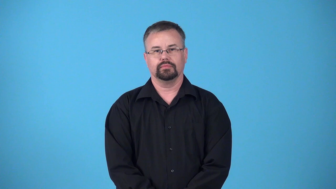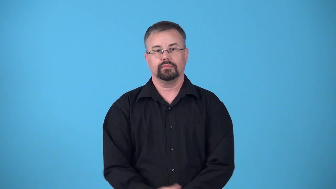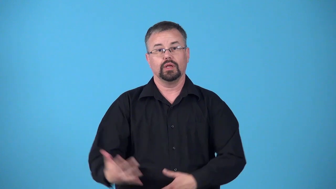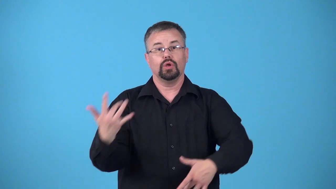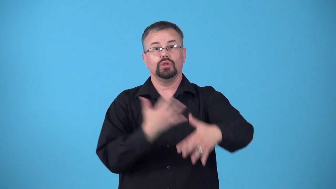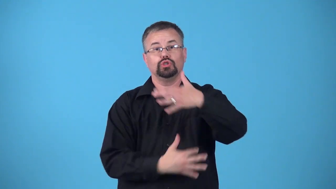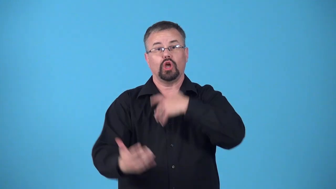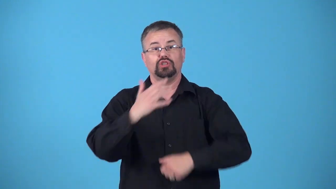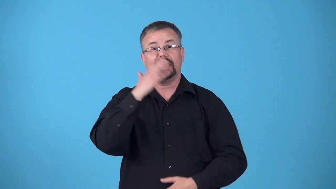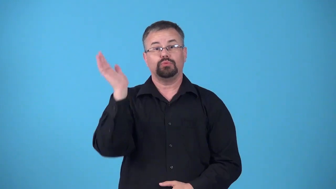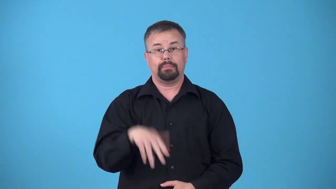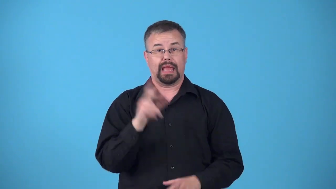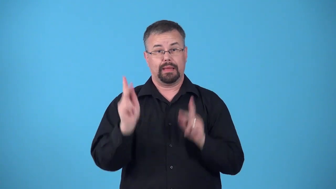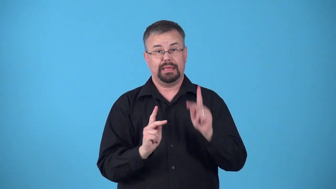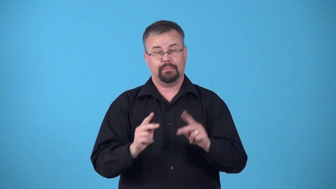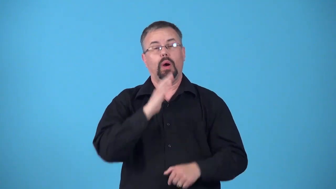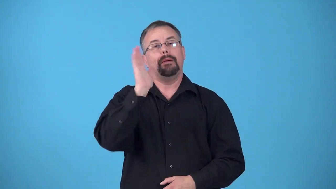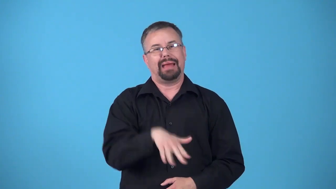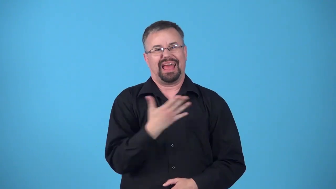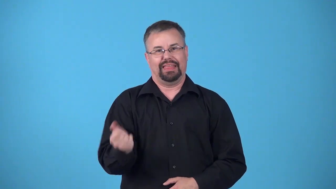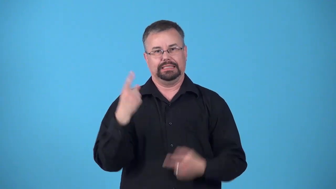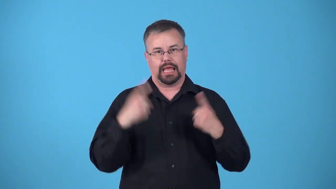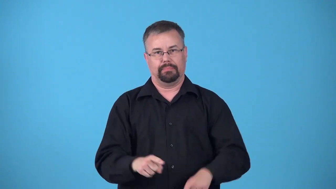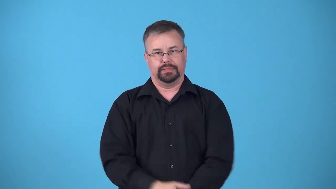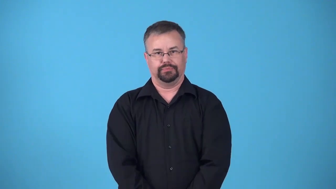if you lie down with the devil, you will wake up in hell